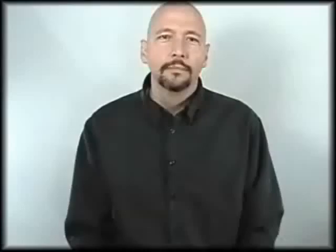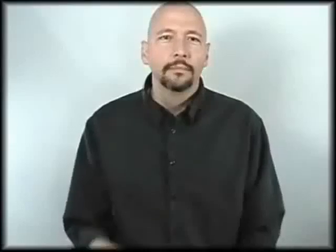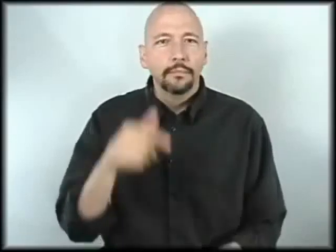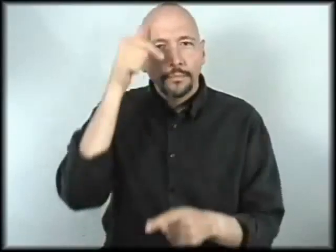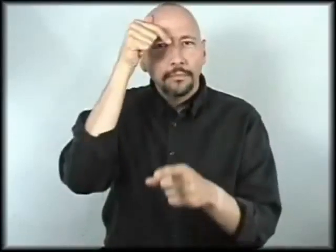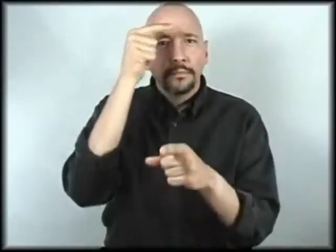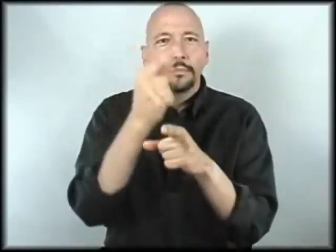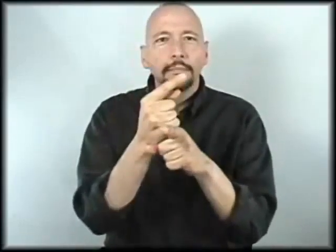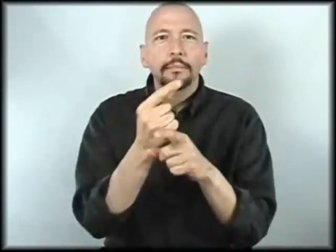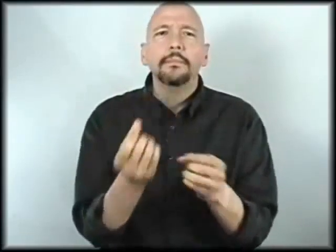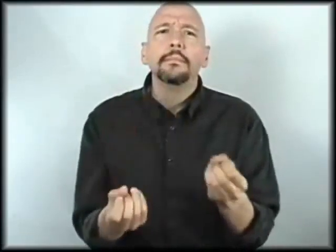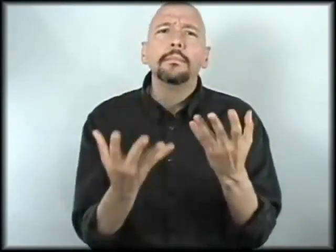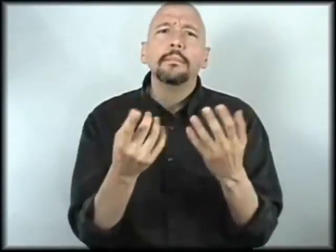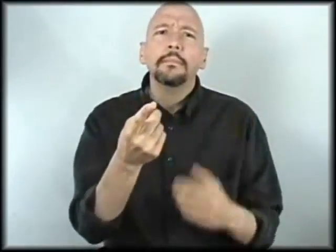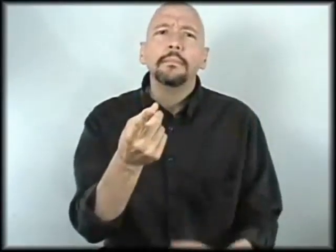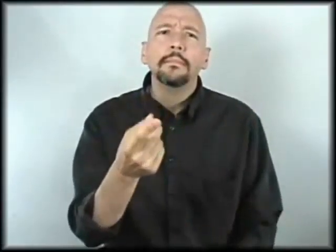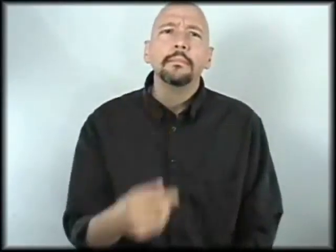BROTHER HOW MANY YOU?